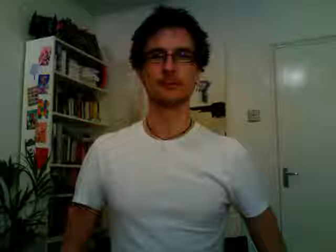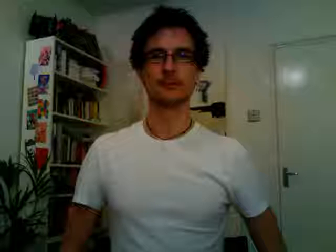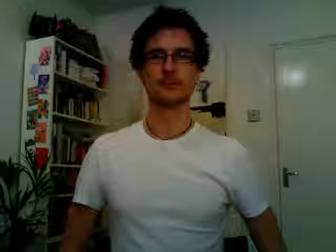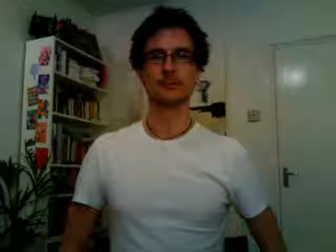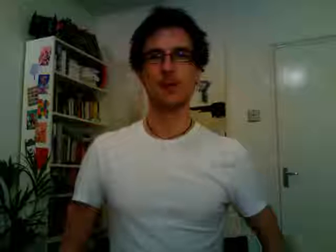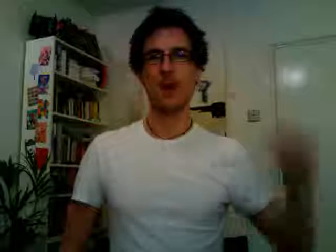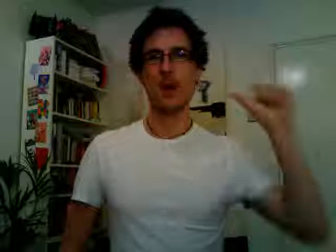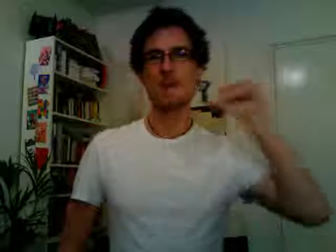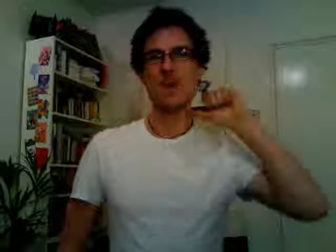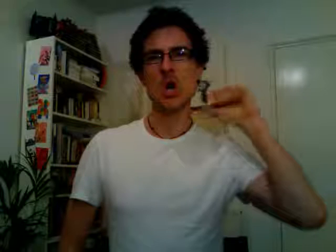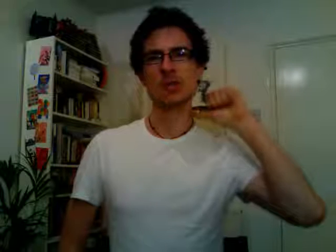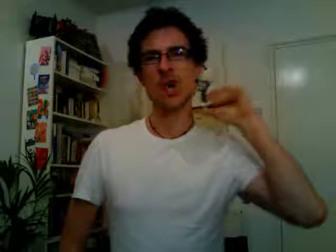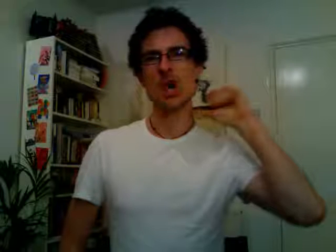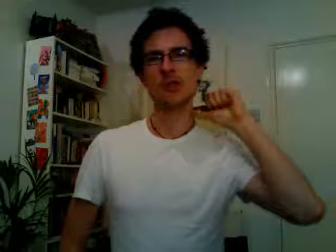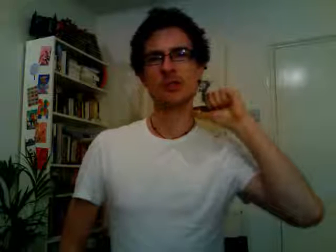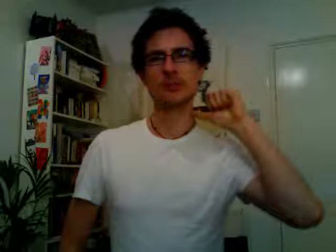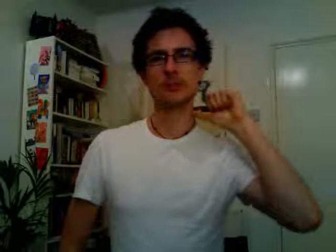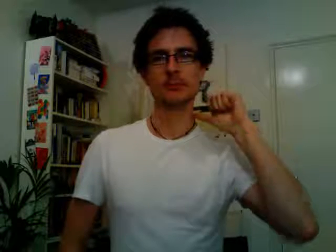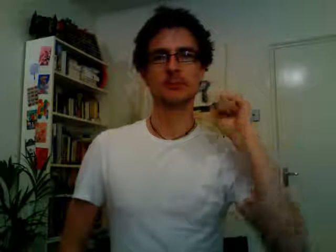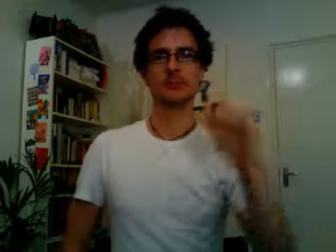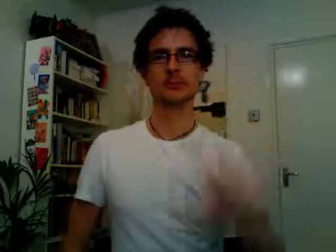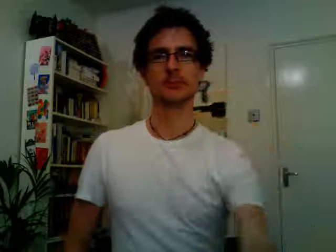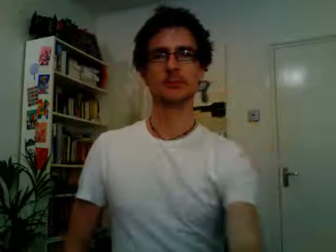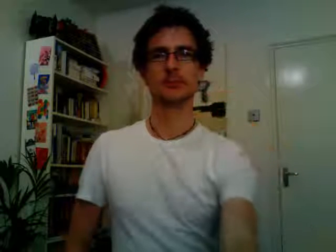butchers